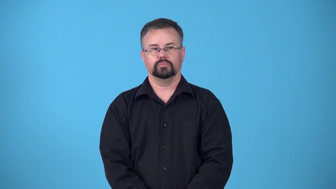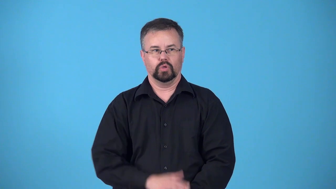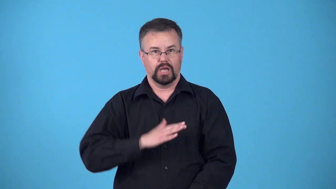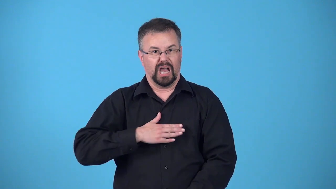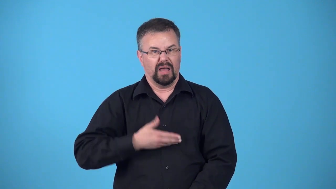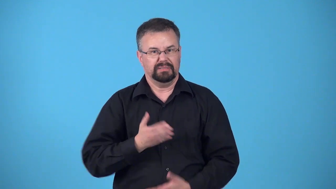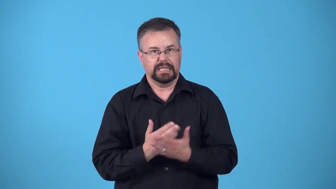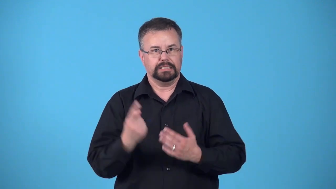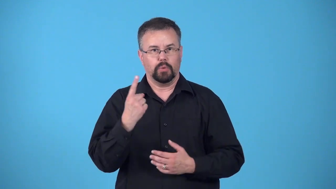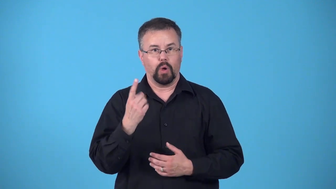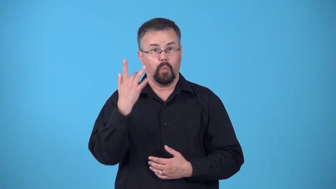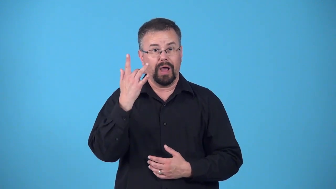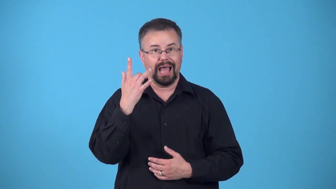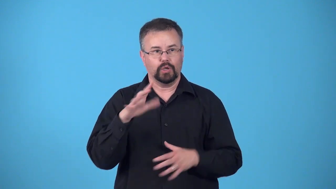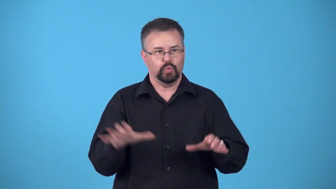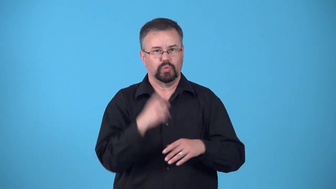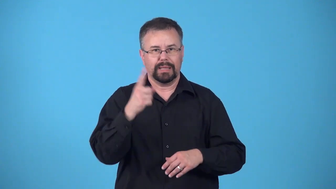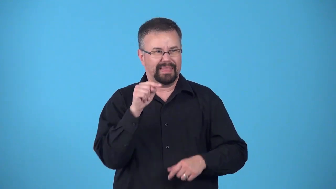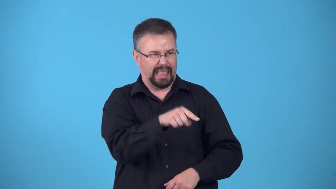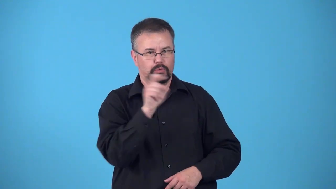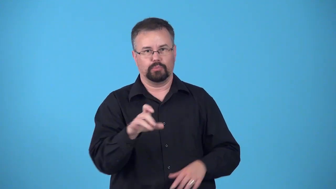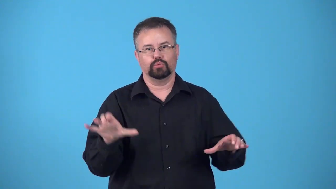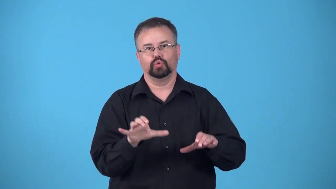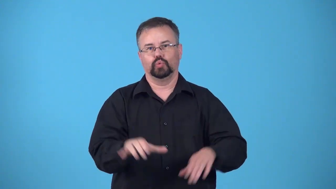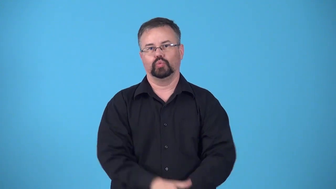tread on someone's toes